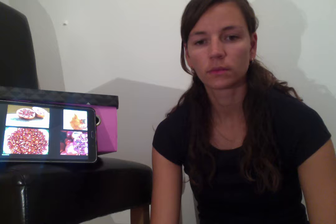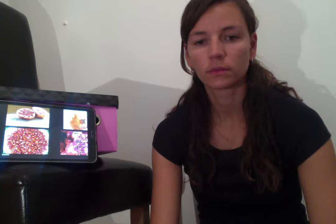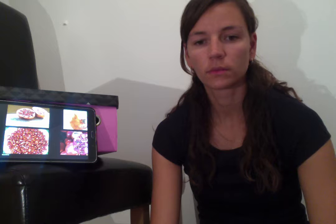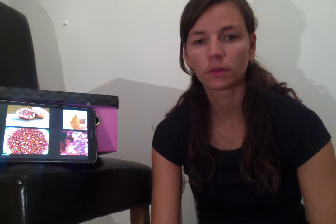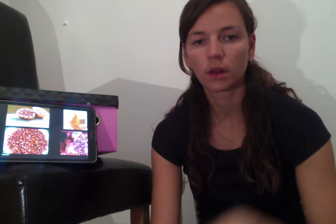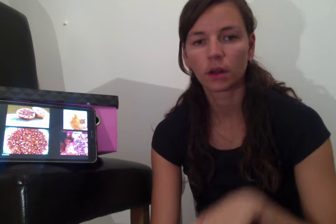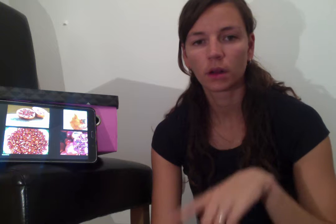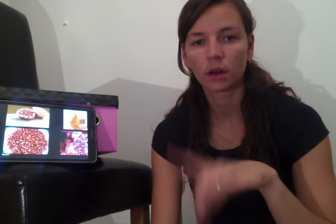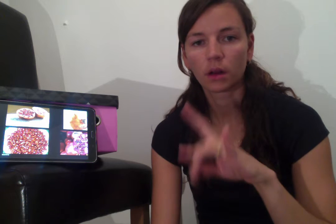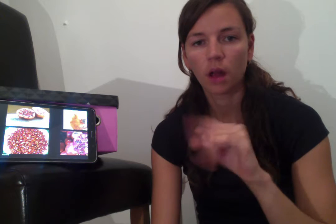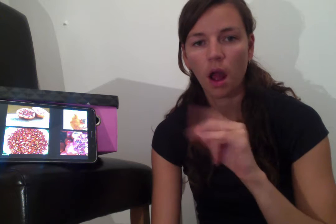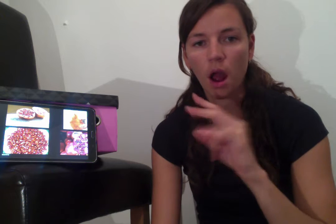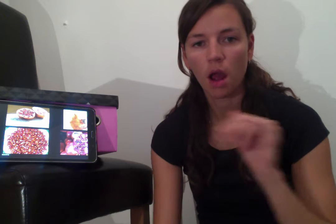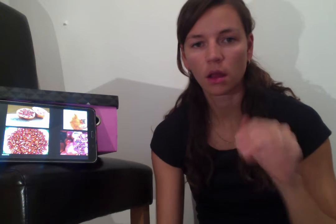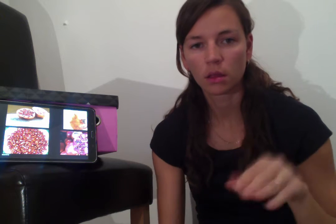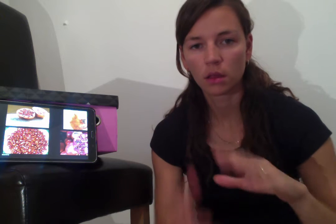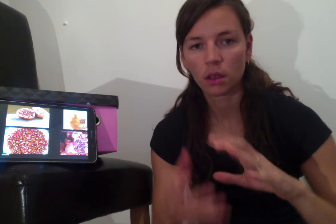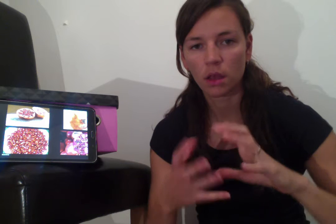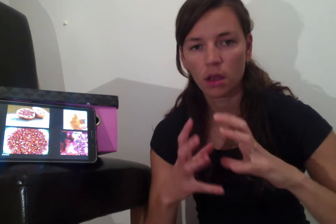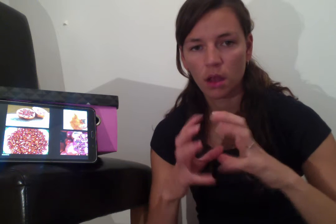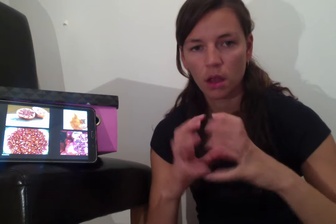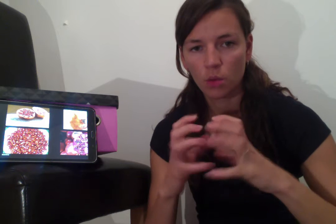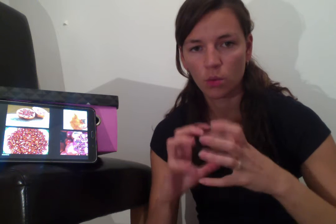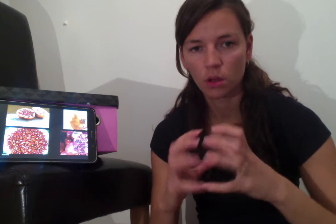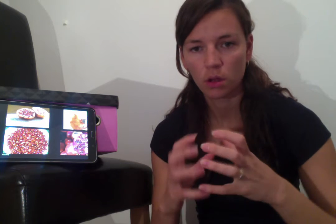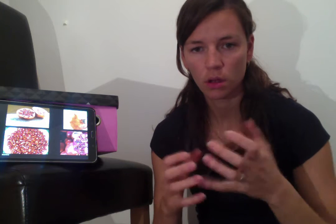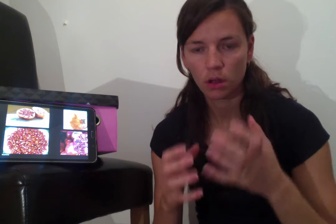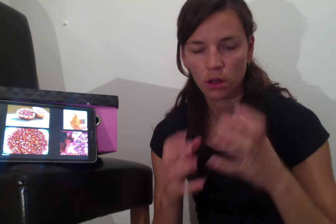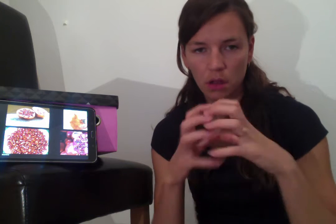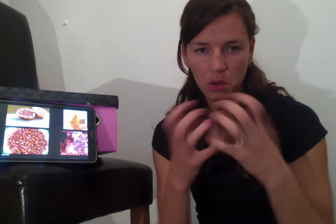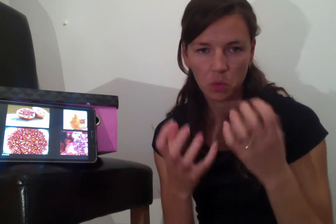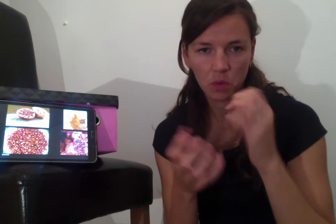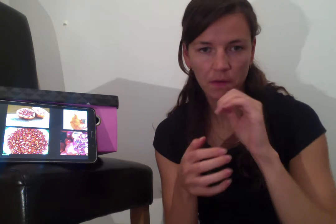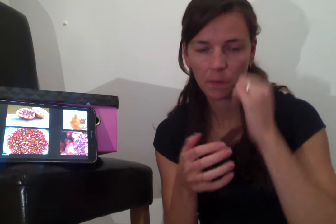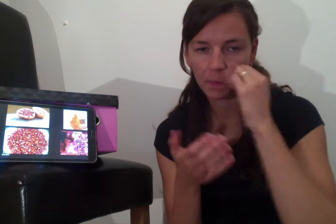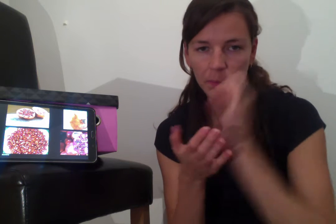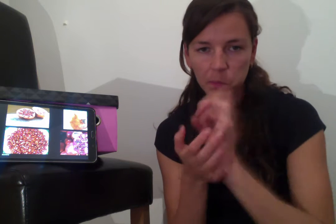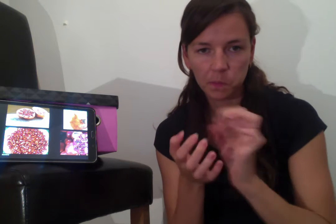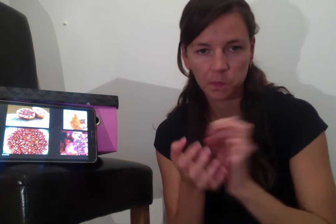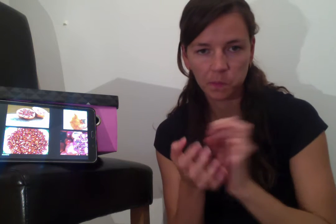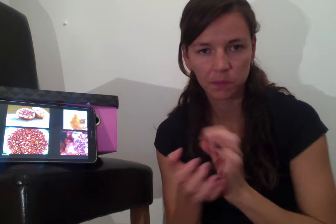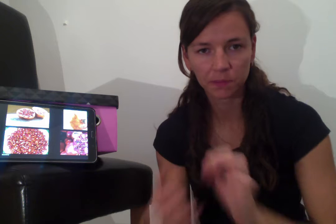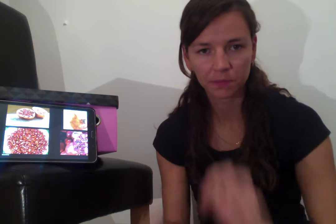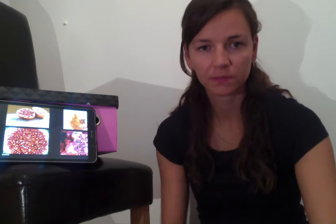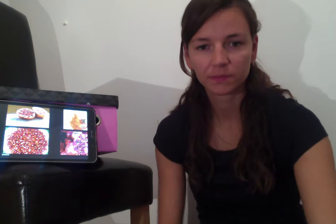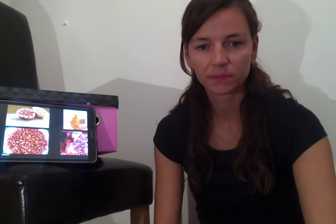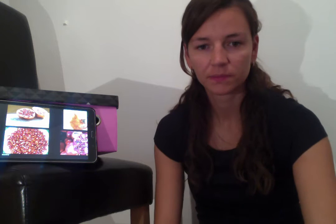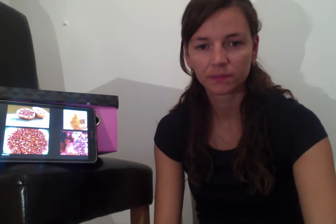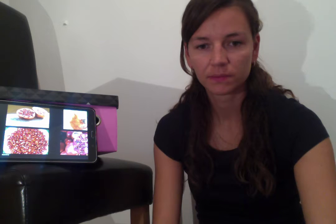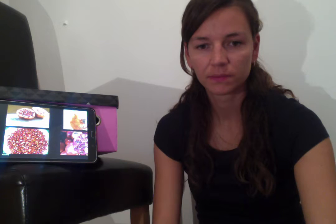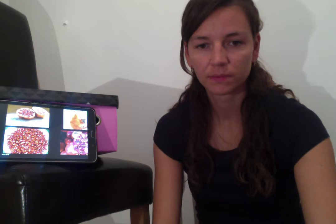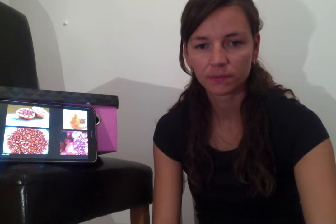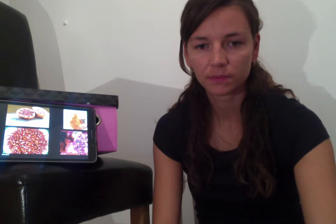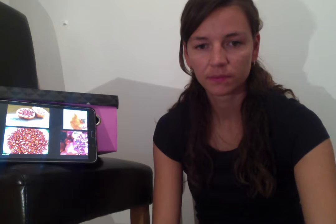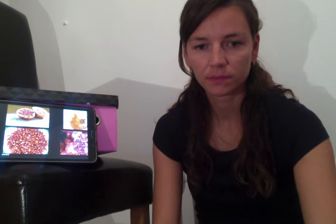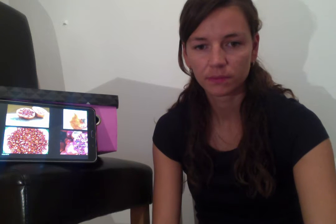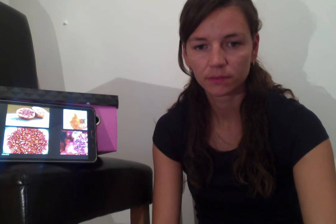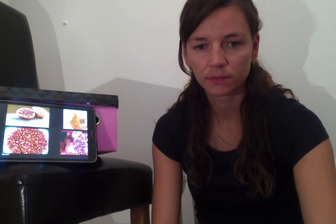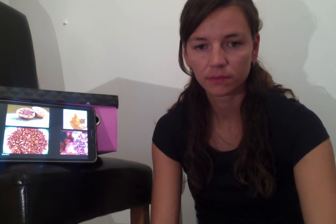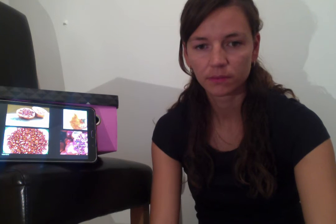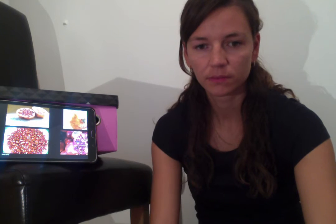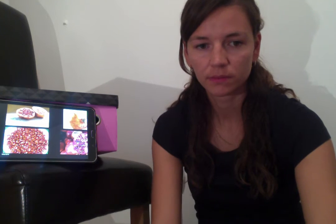pomegranate